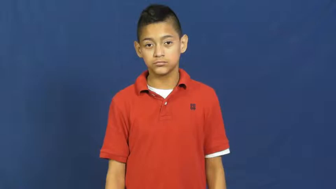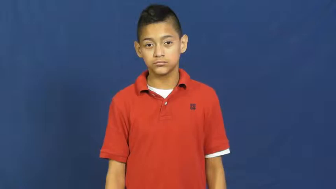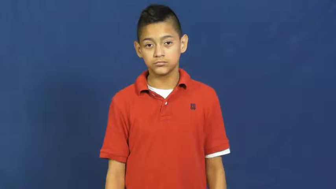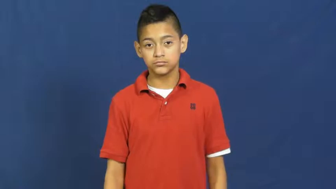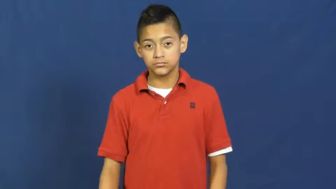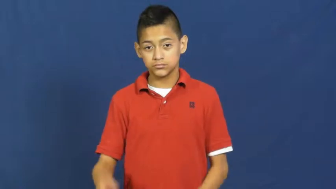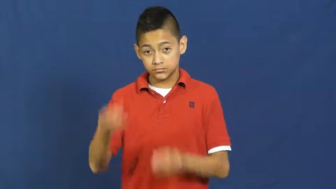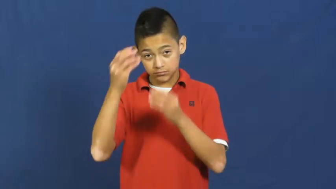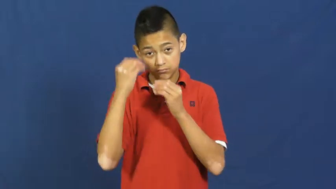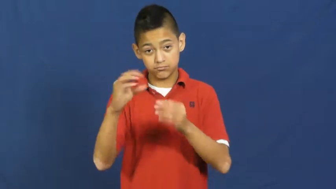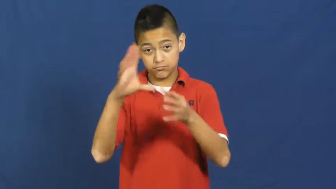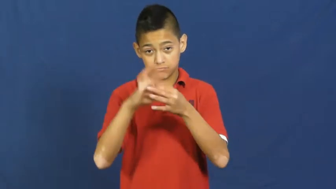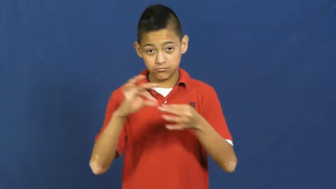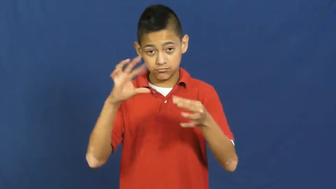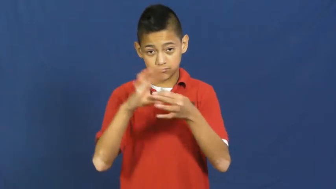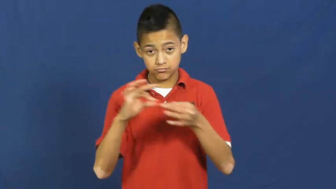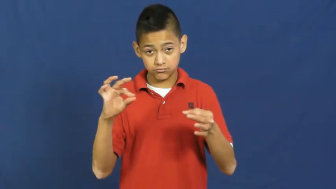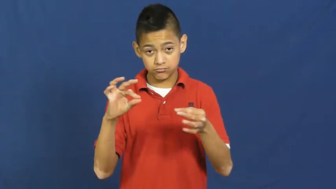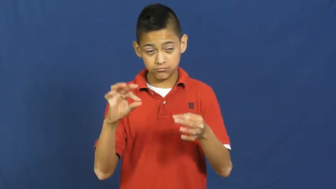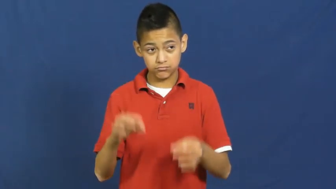message,communique